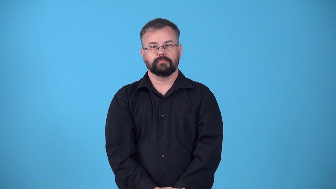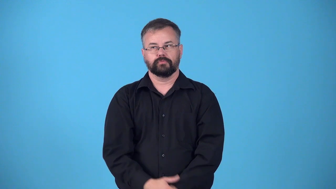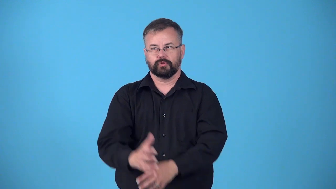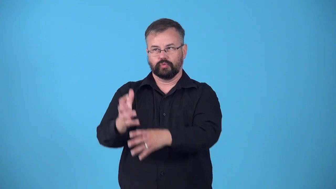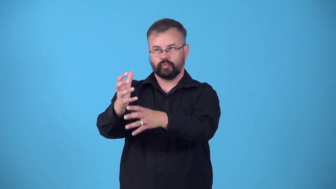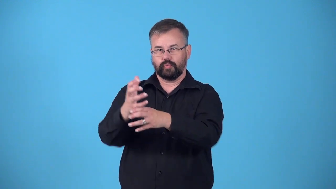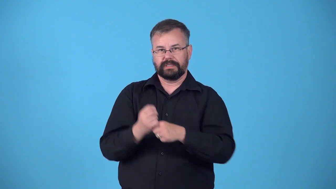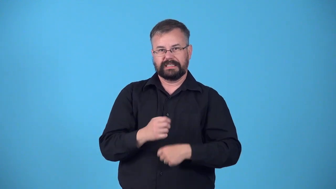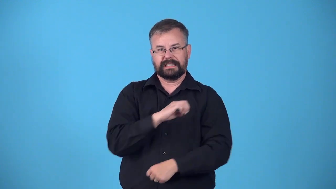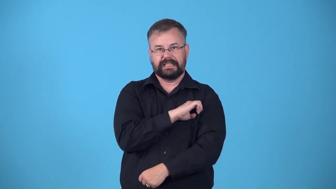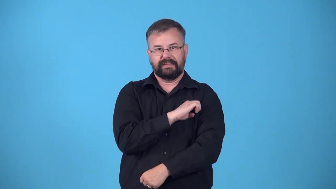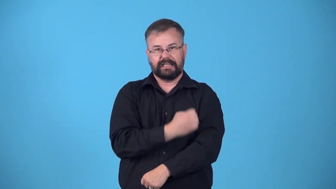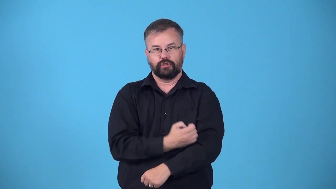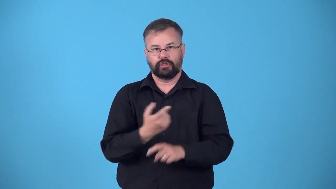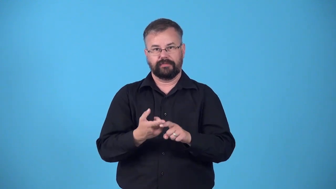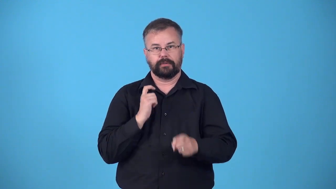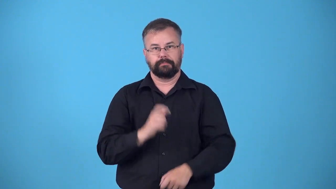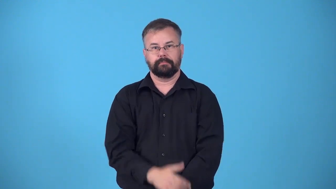feed on,feed off-get energy from